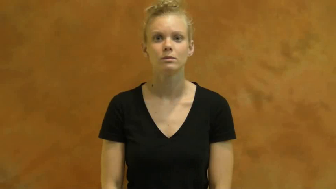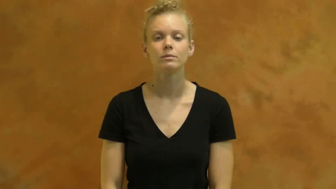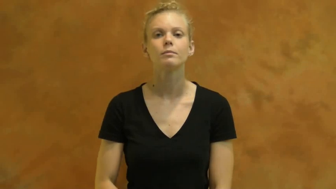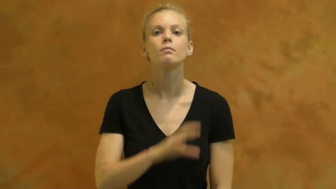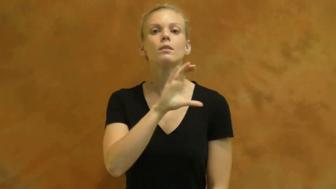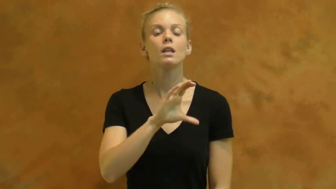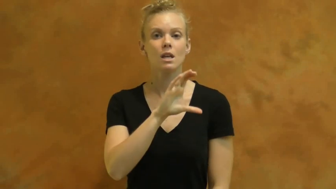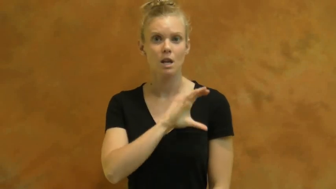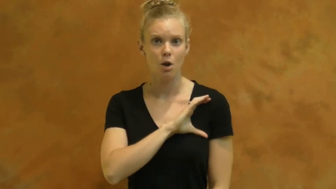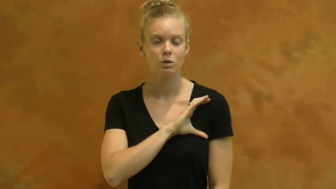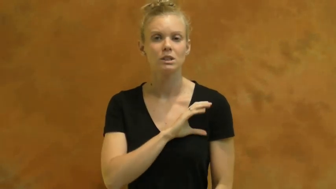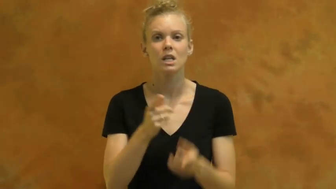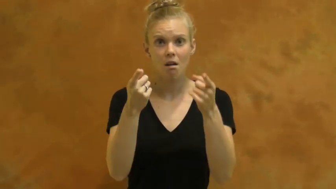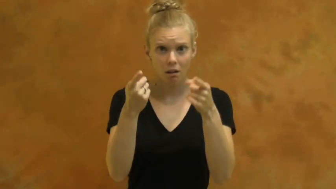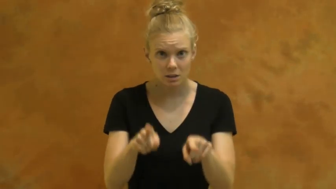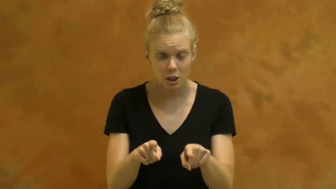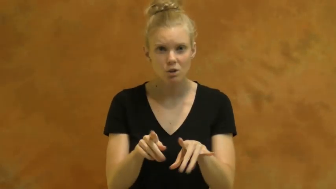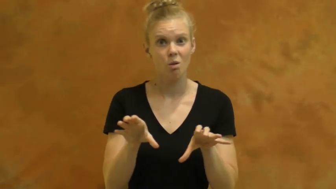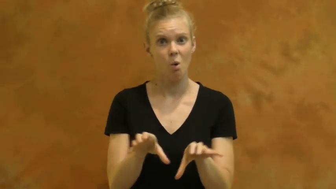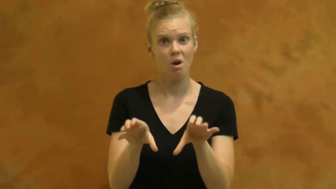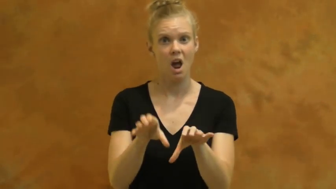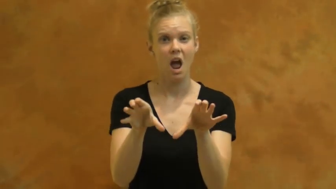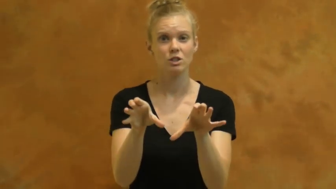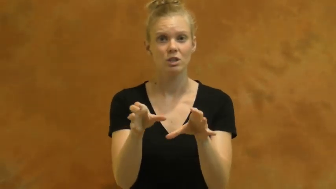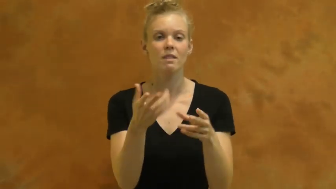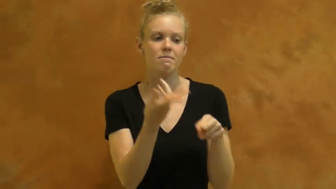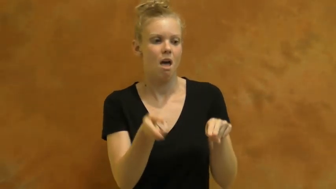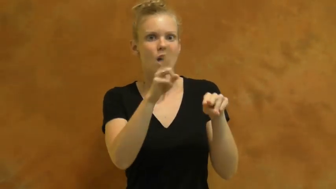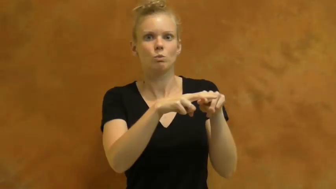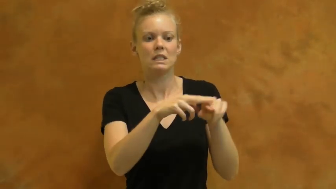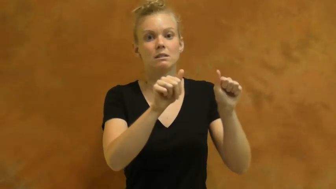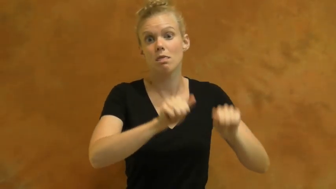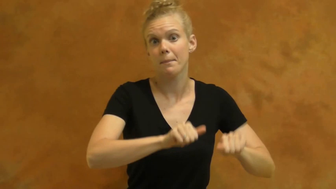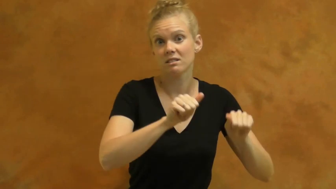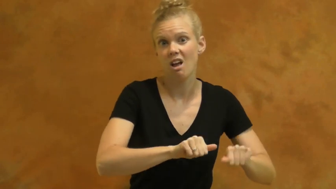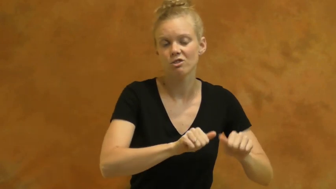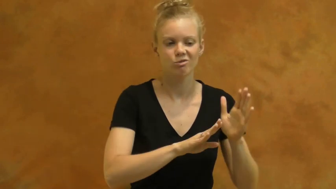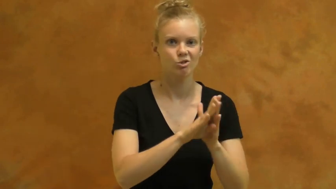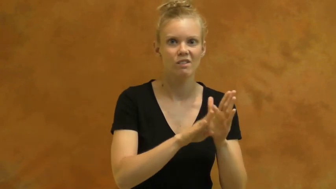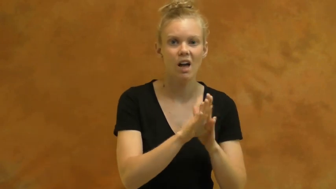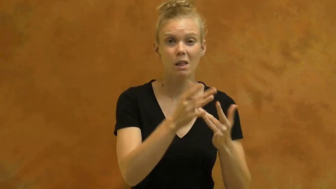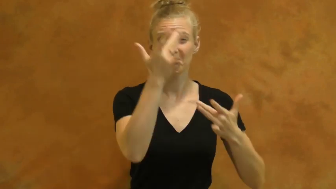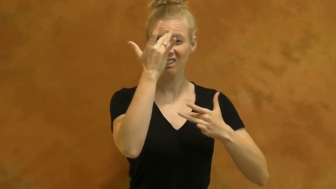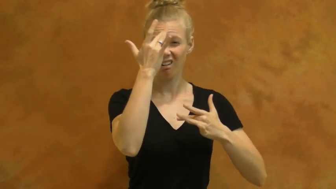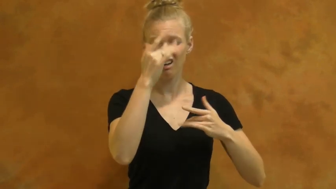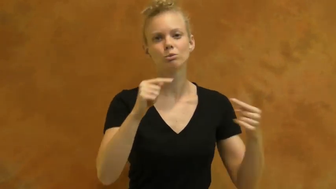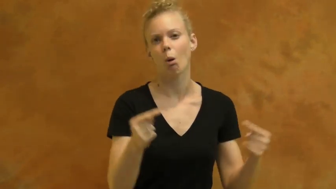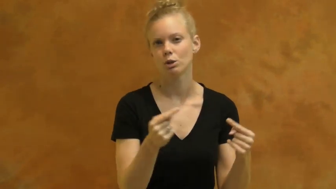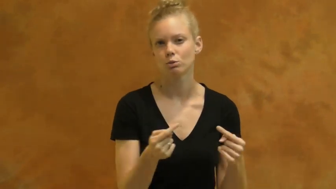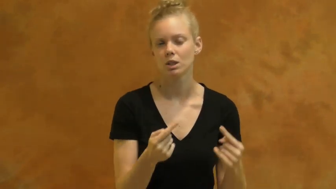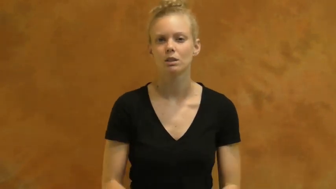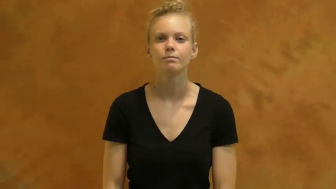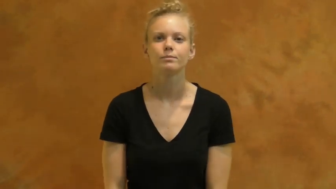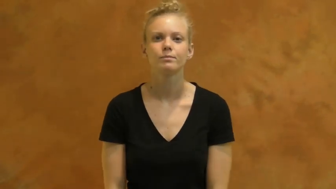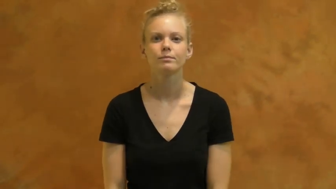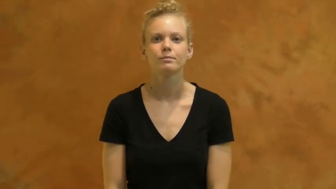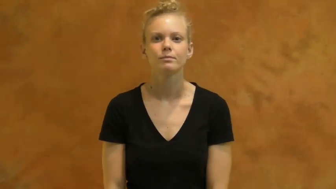risk factors